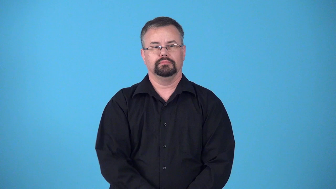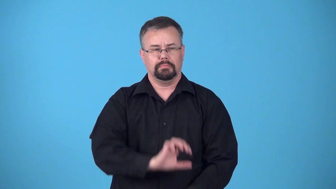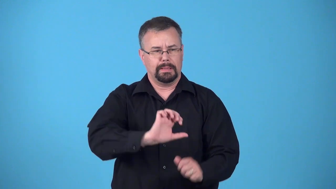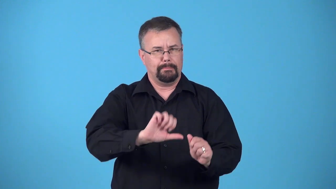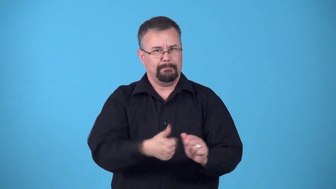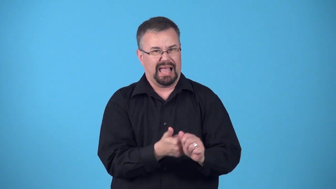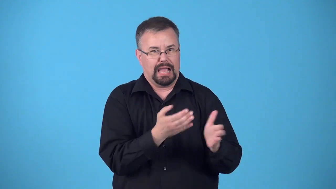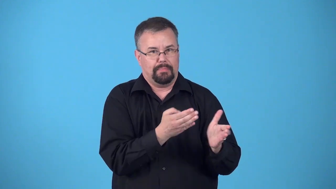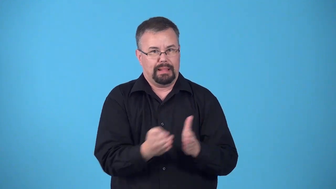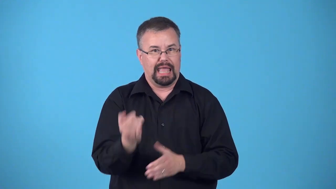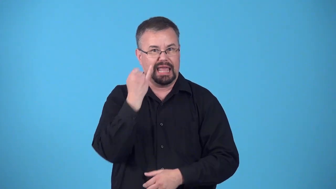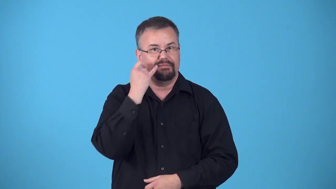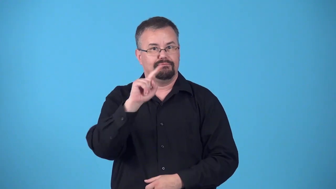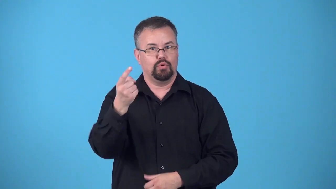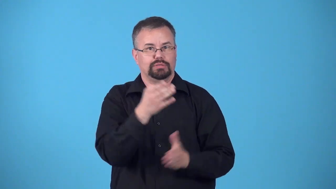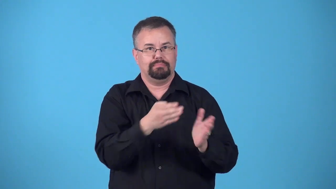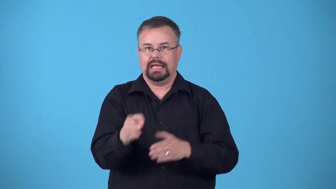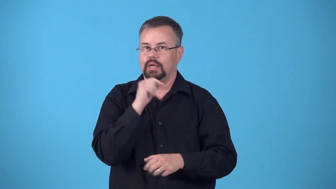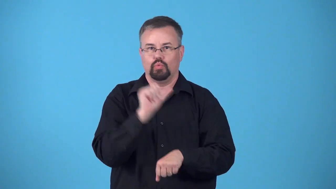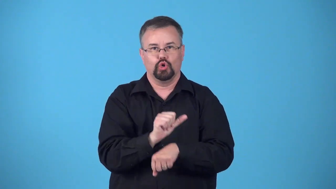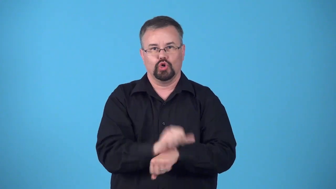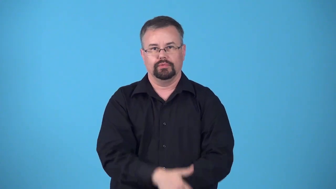plan b